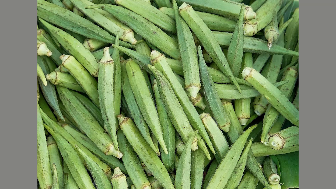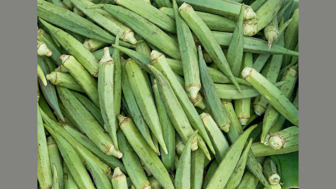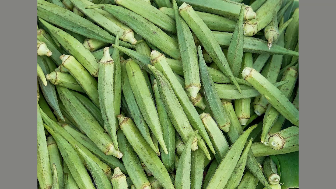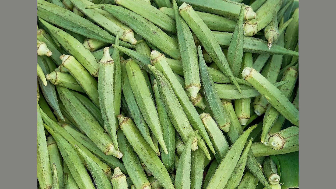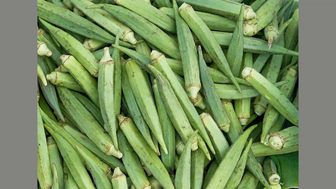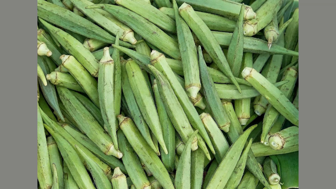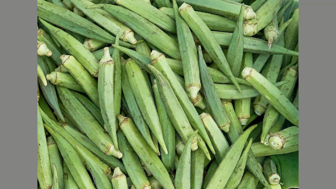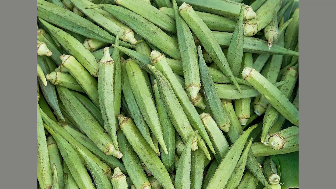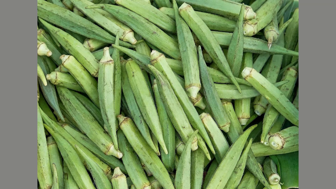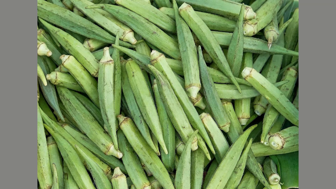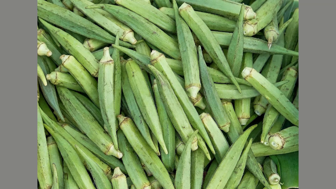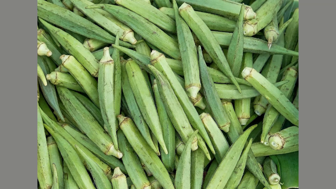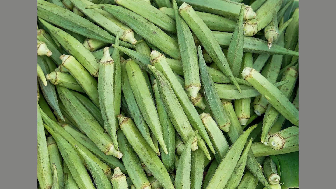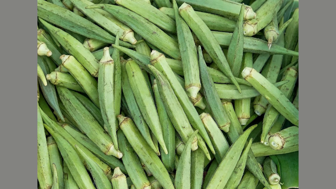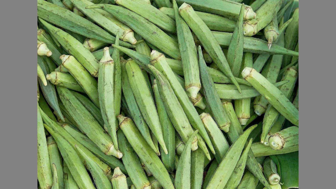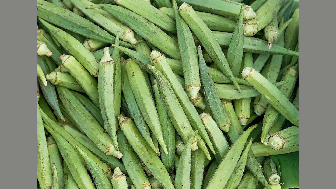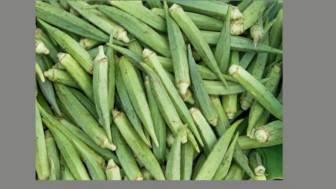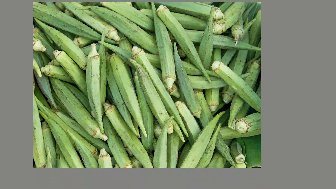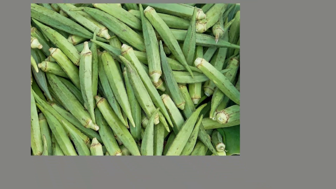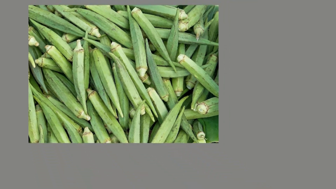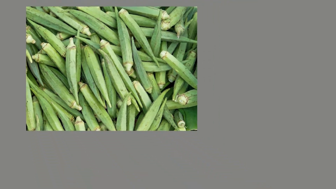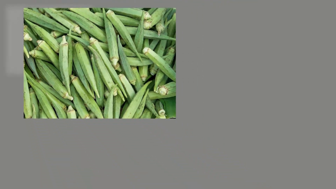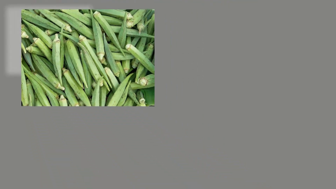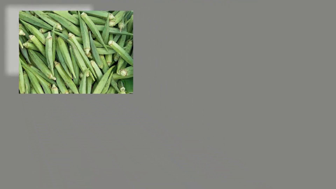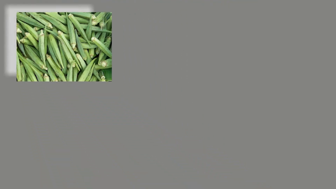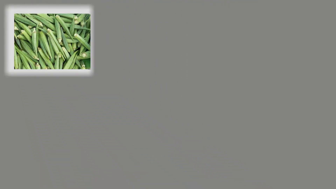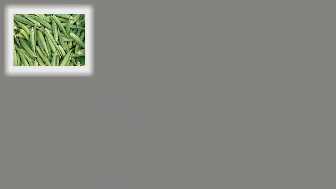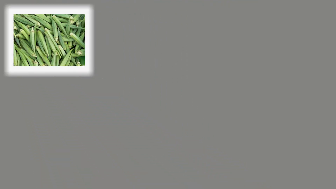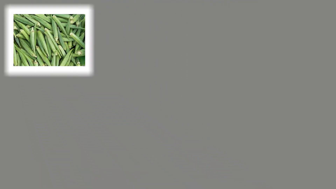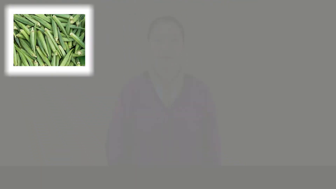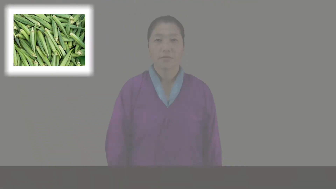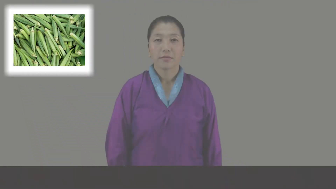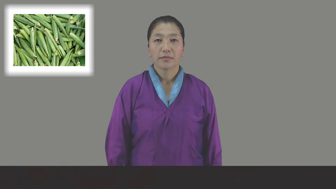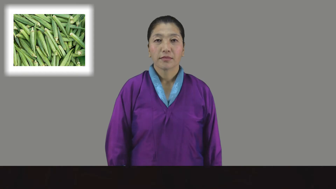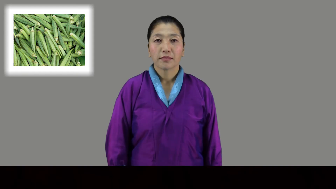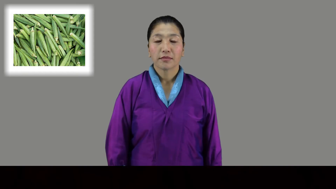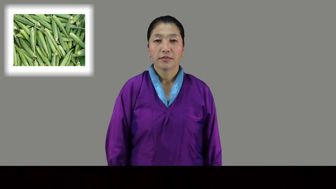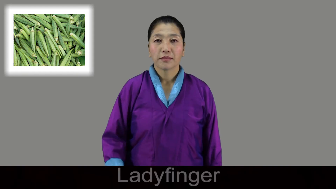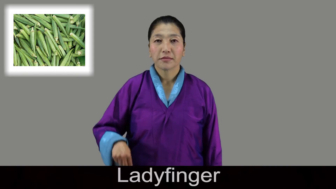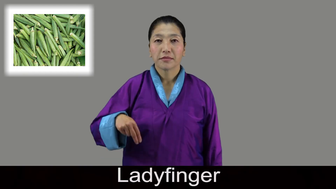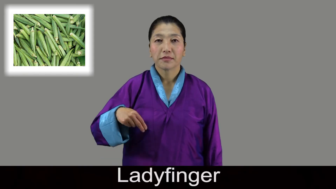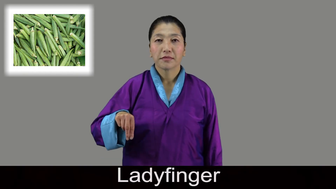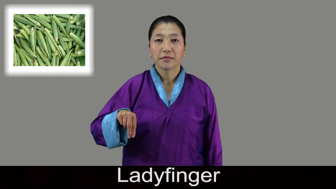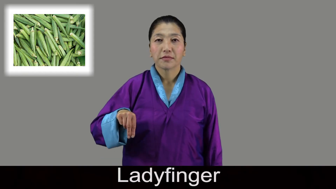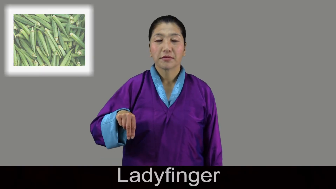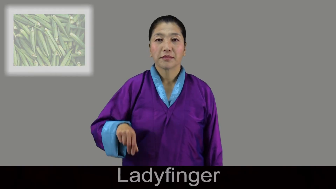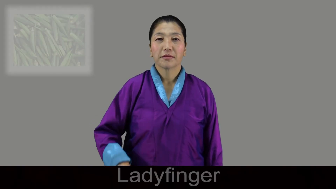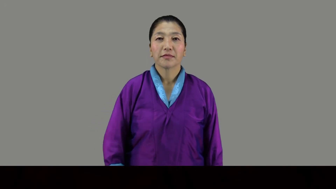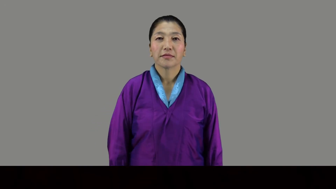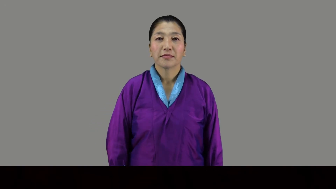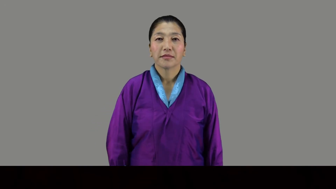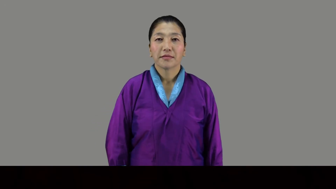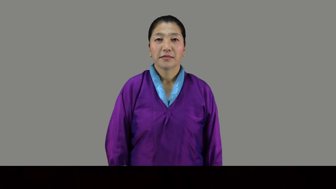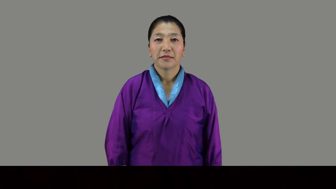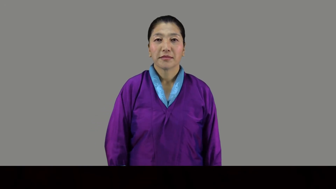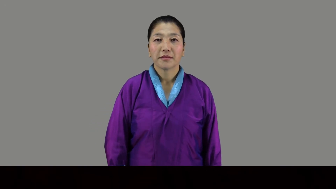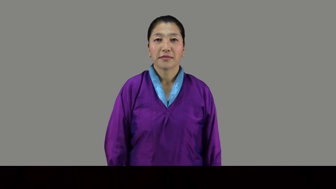Ladyfinger